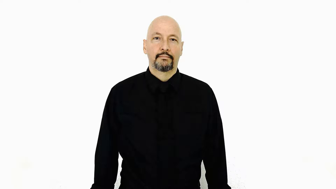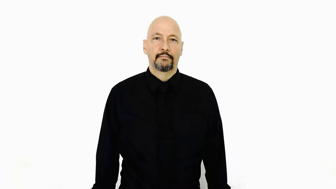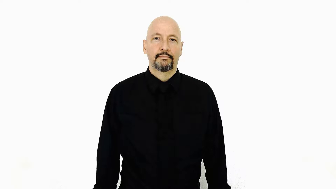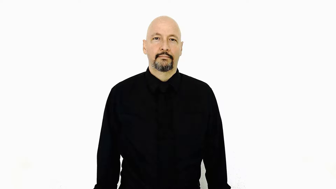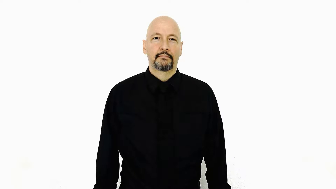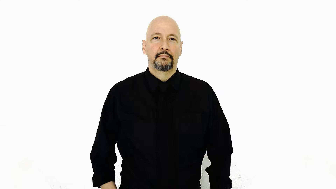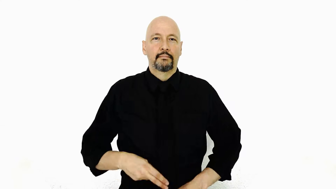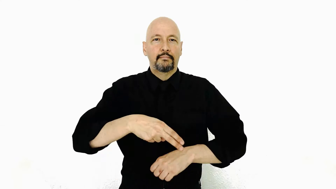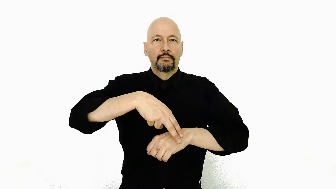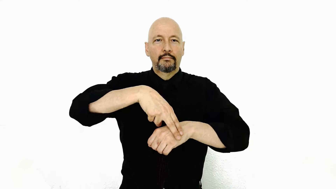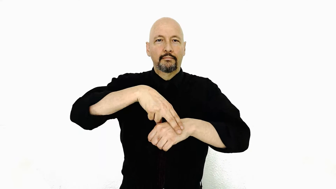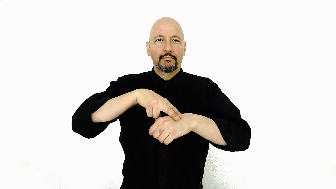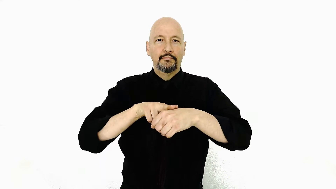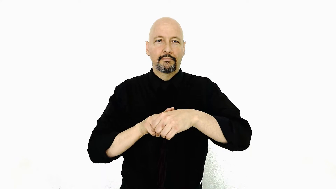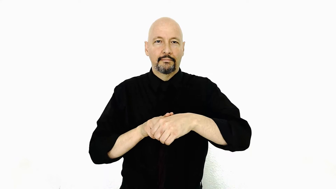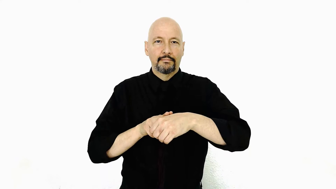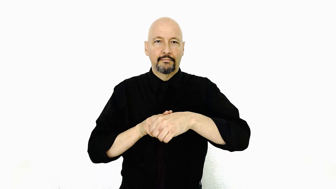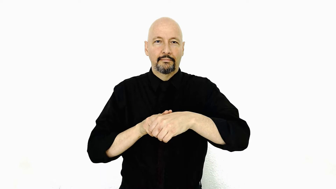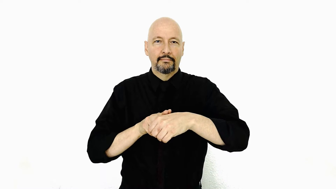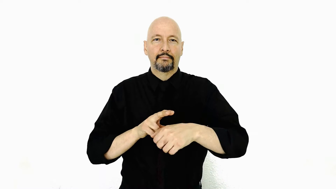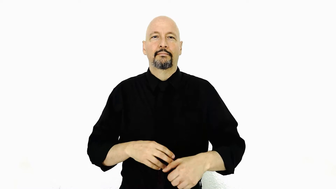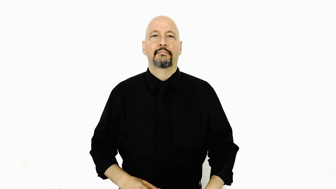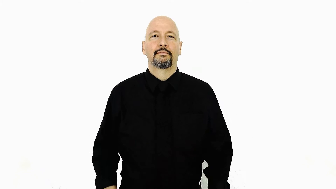tape/bandage